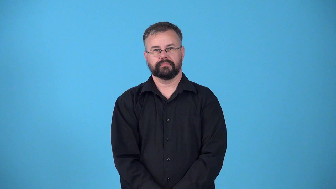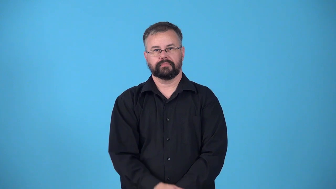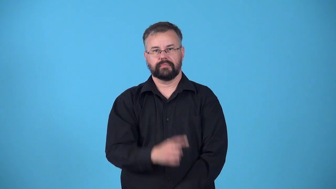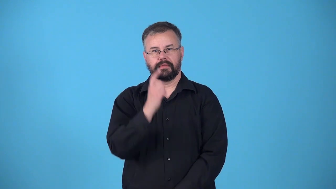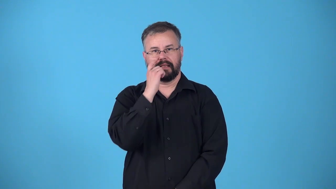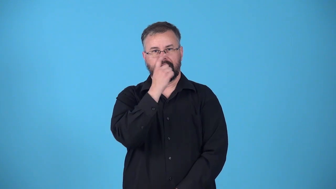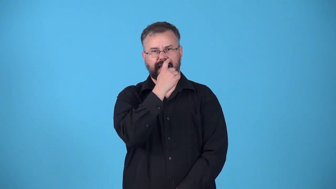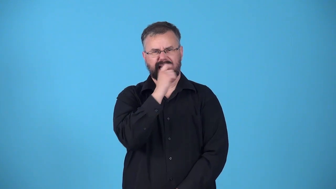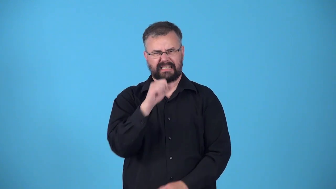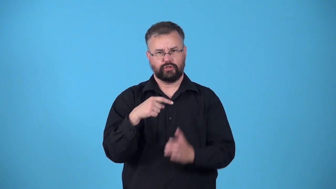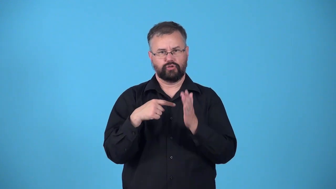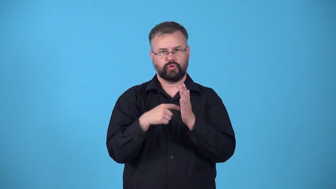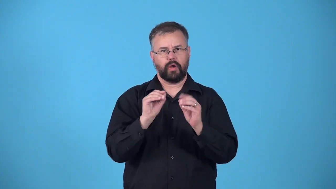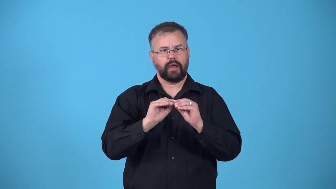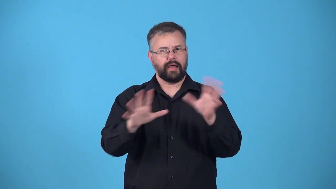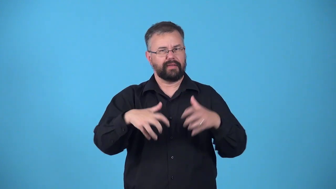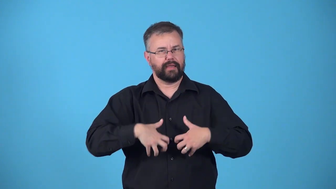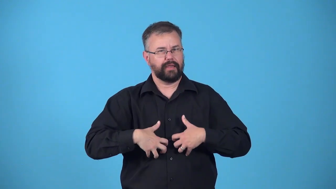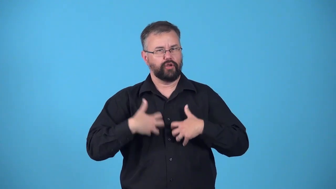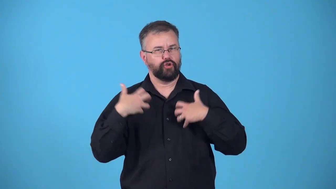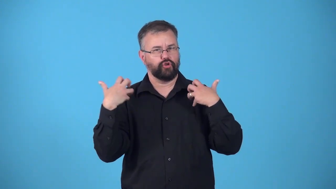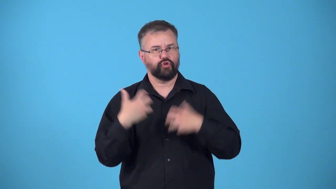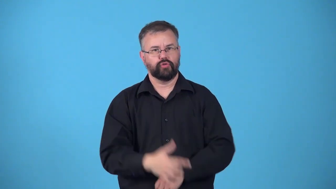glint